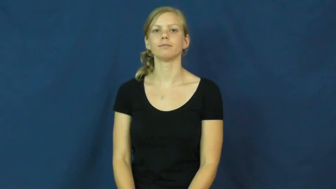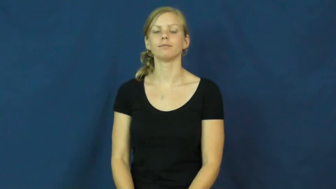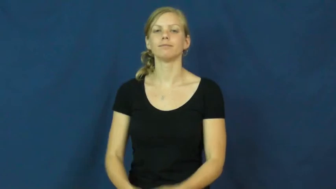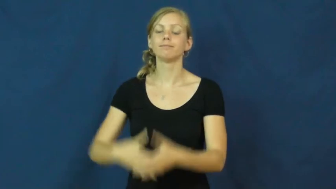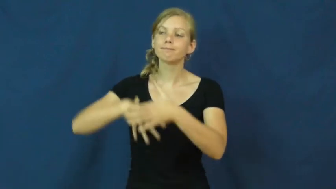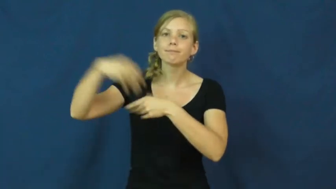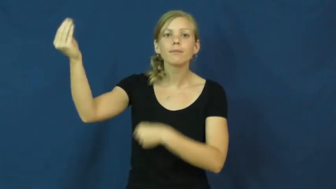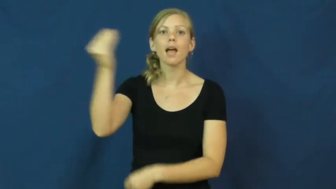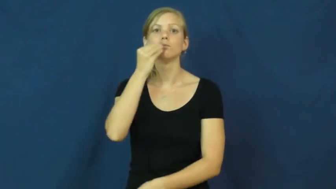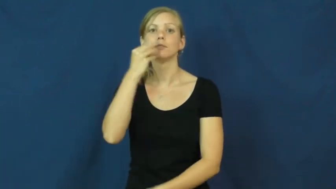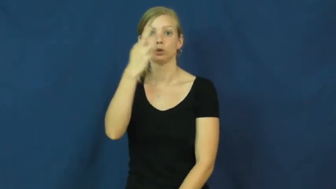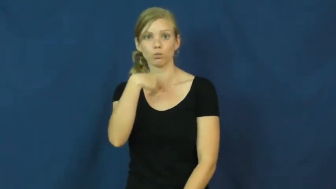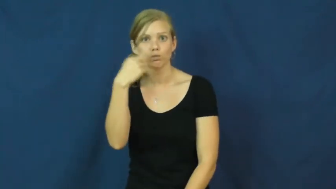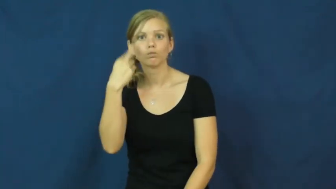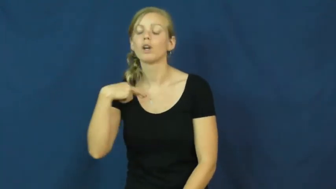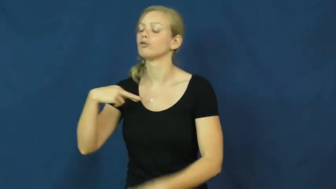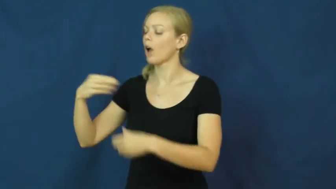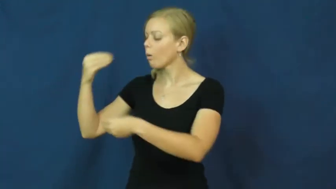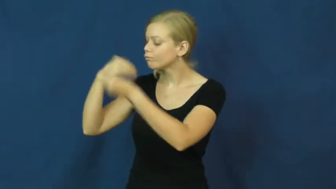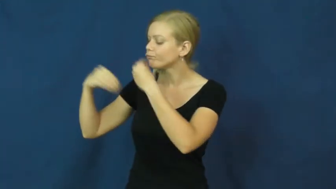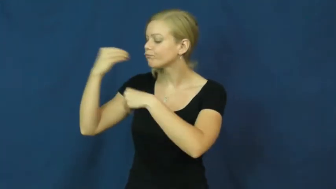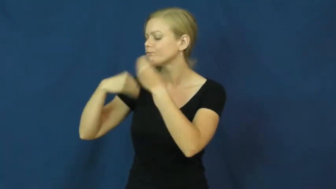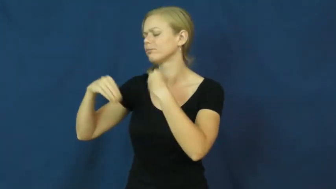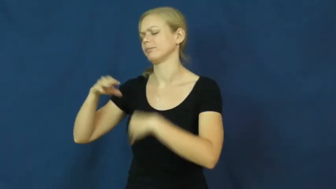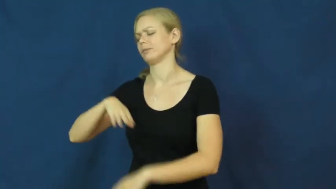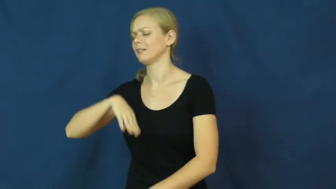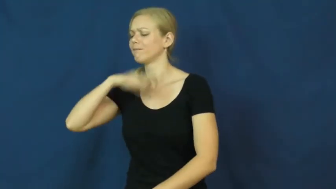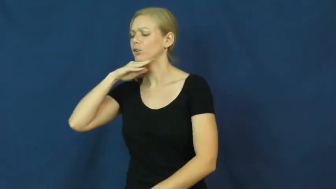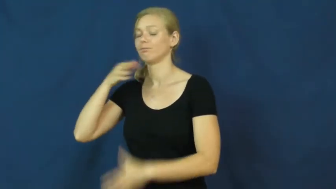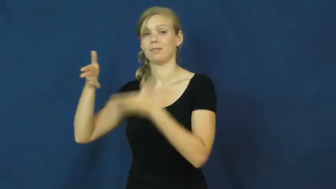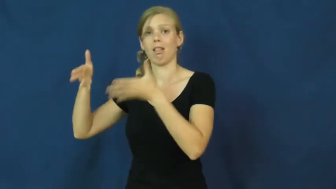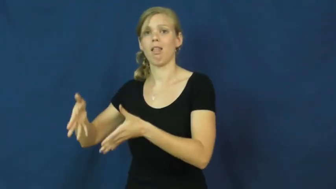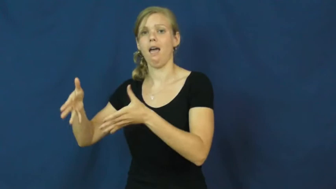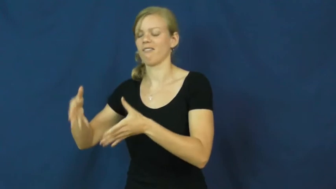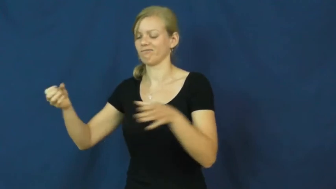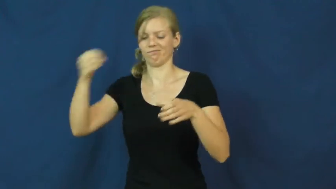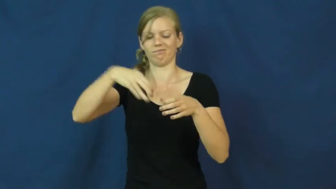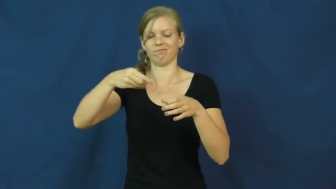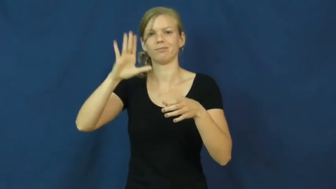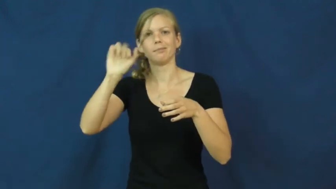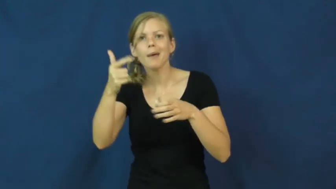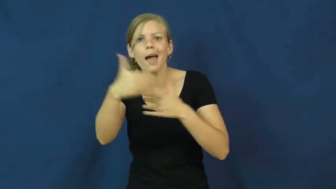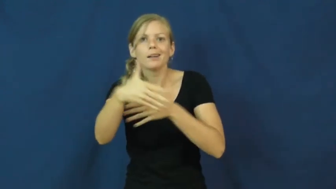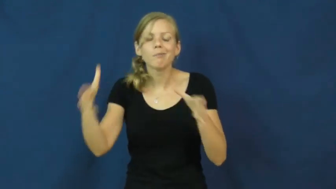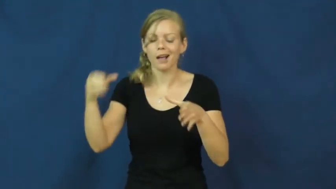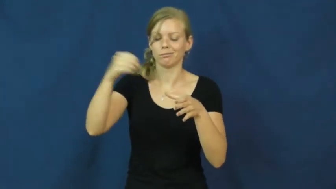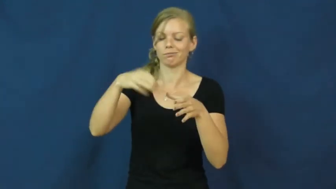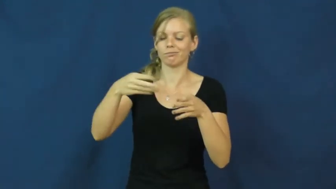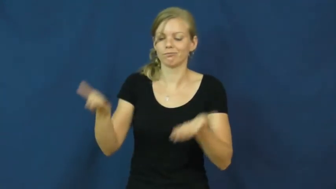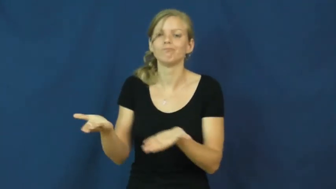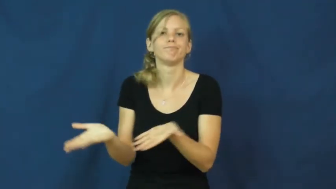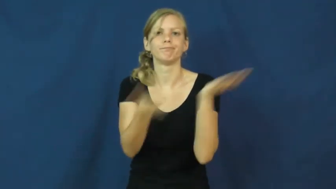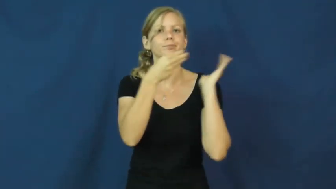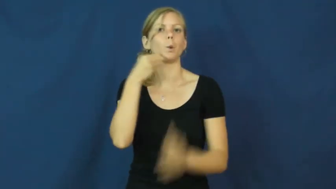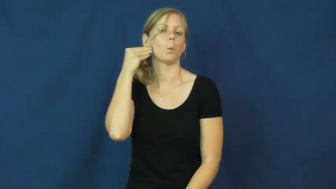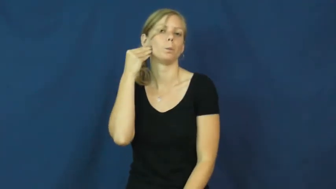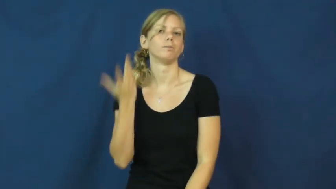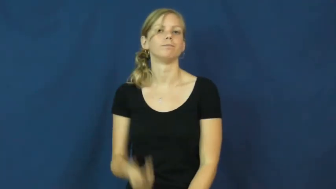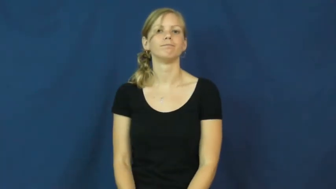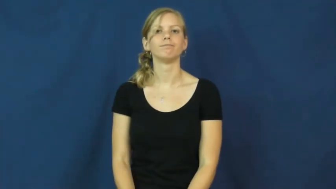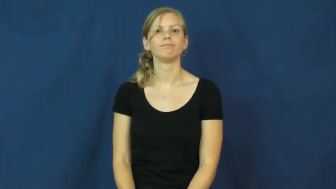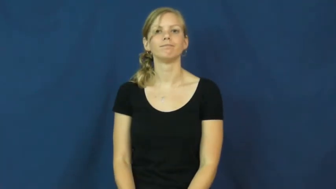doggy bag